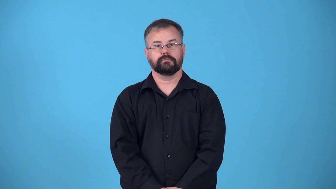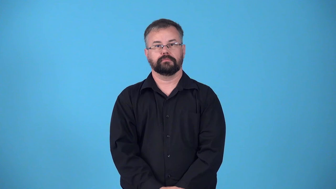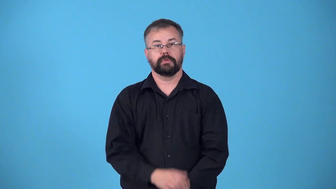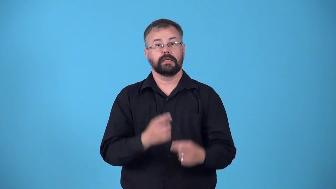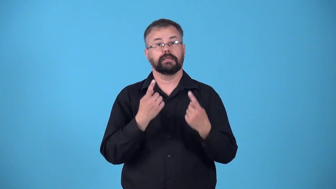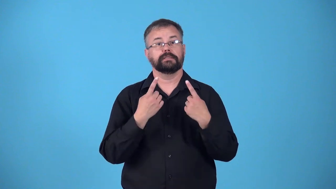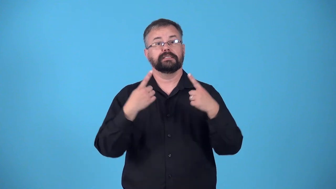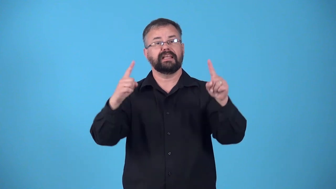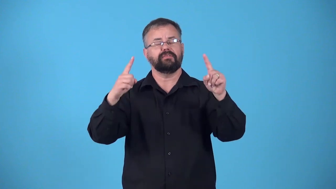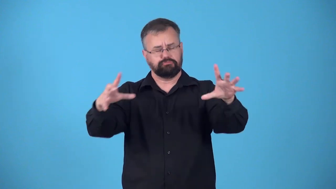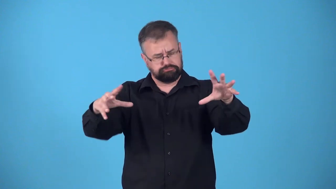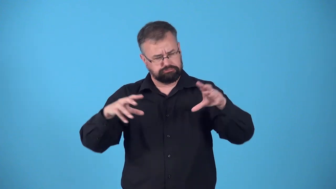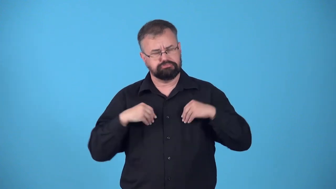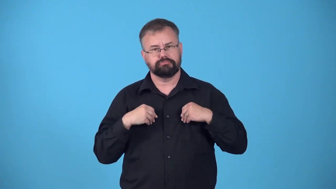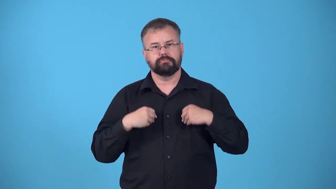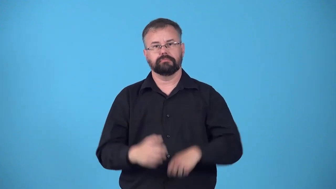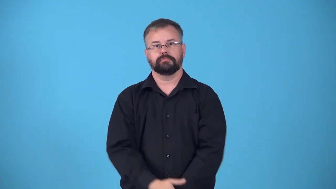float